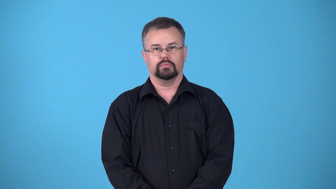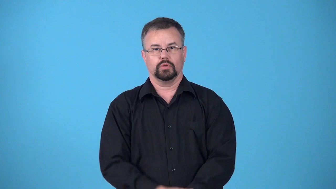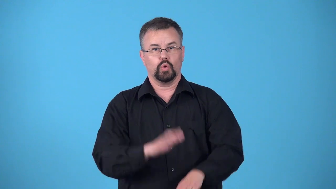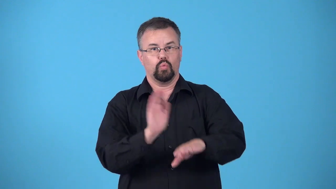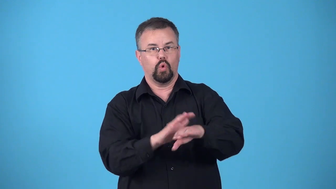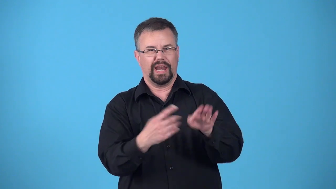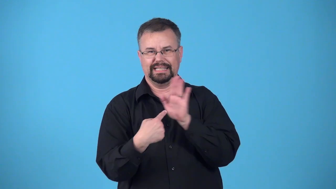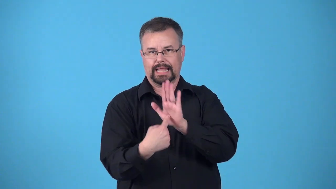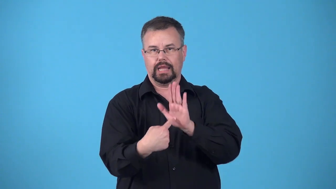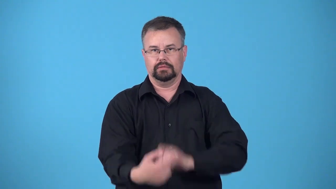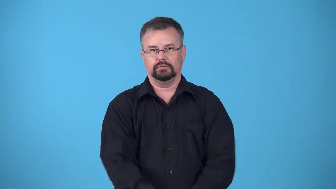shot across the bow